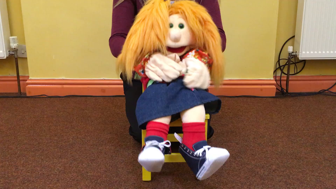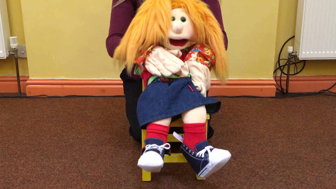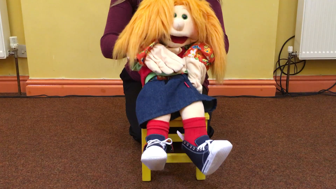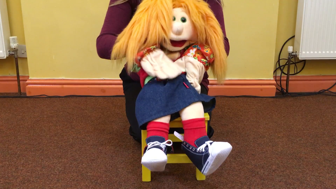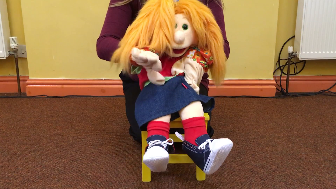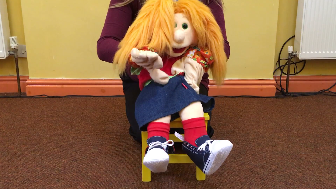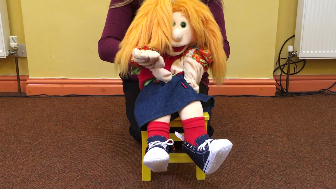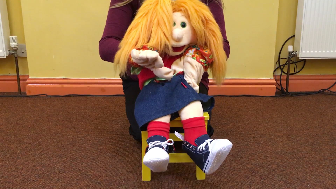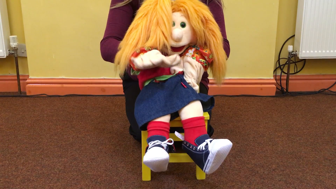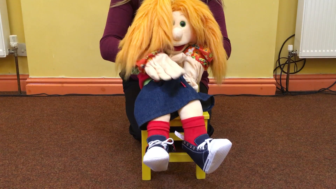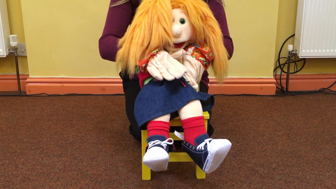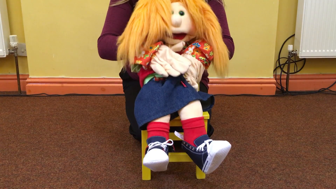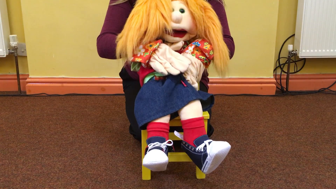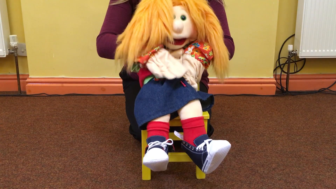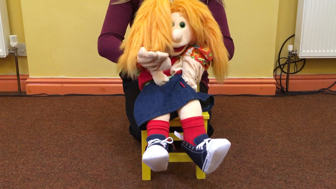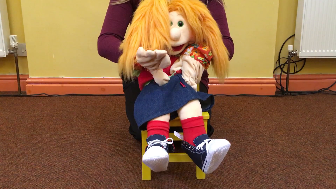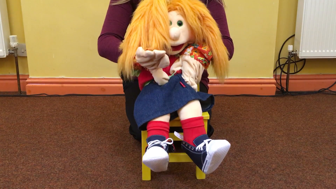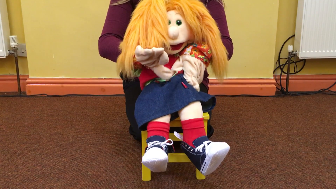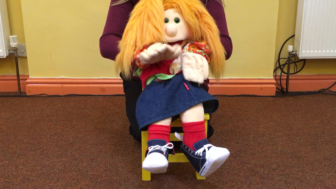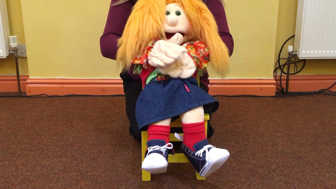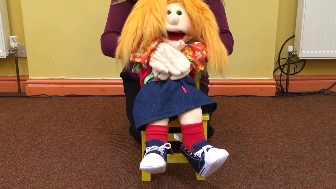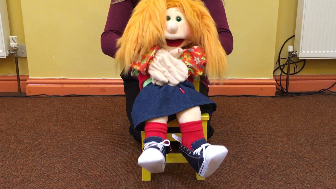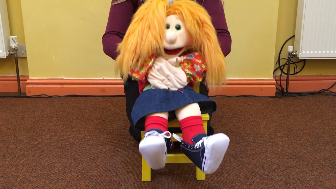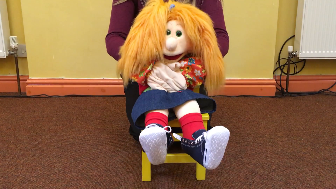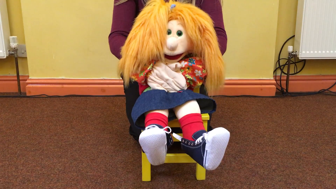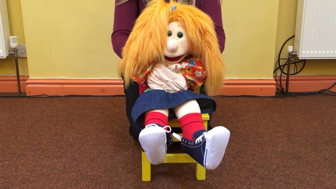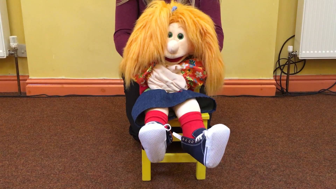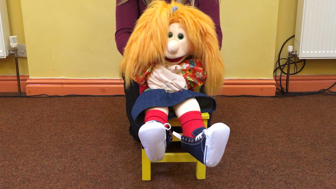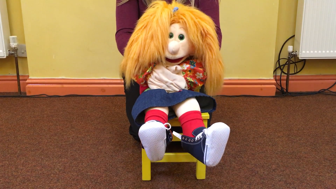Want